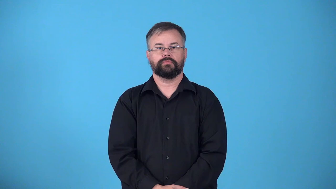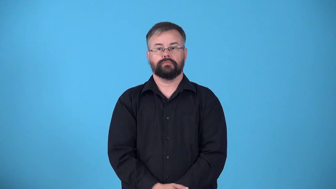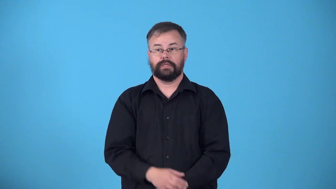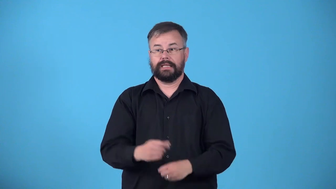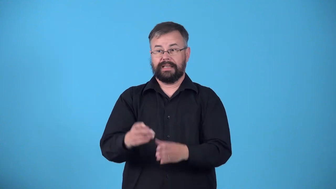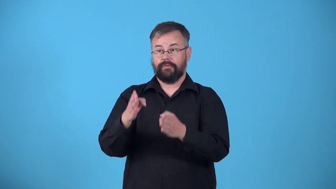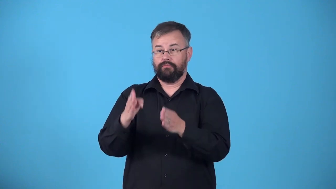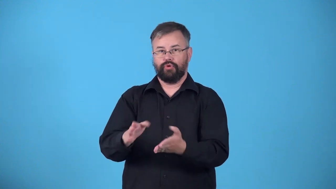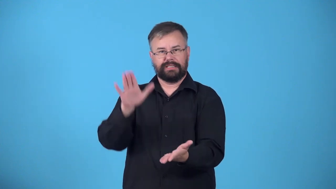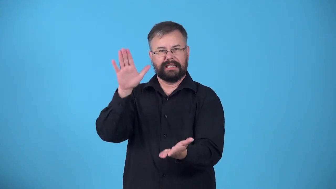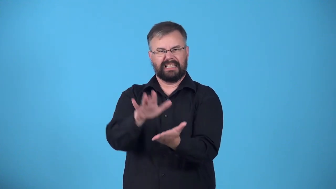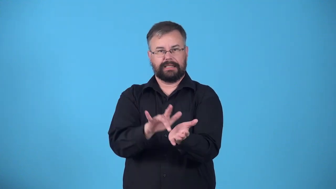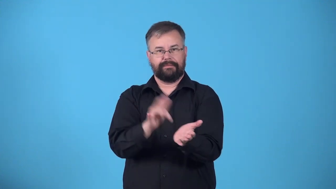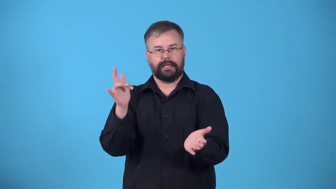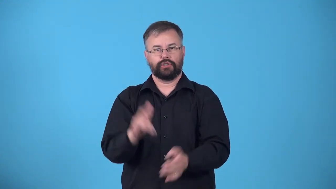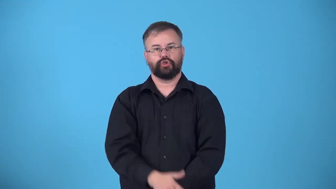handicap